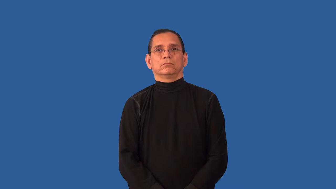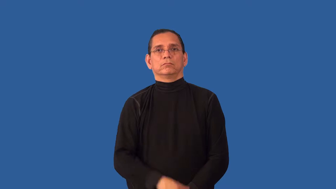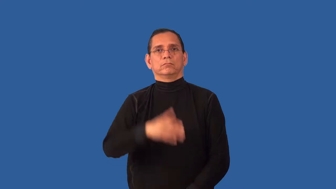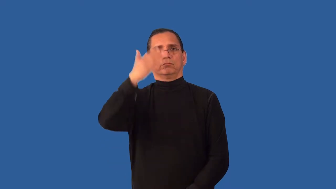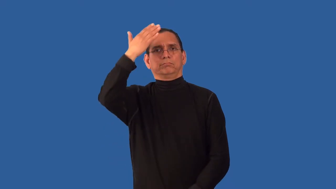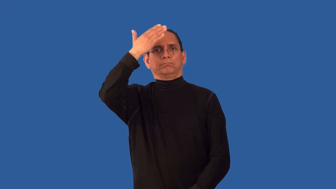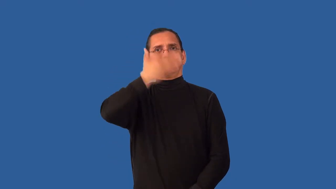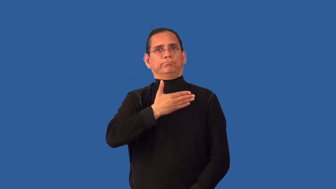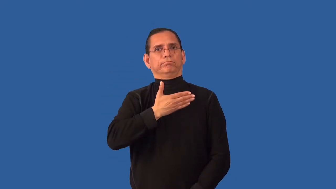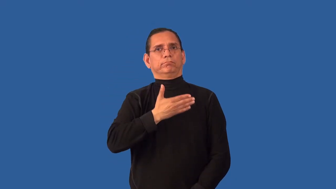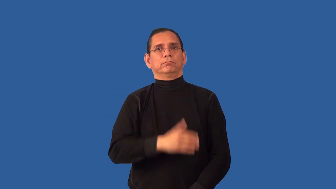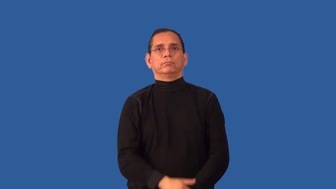set-unchanging expression